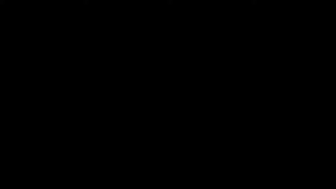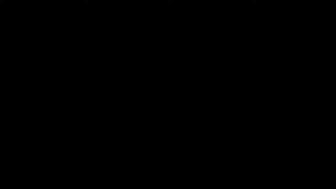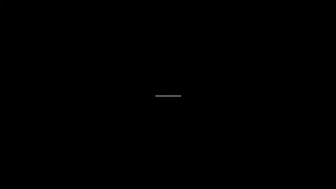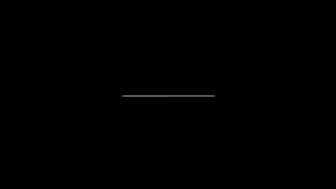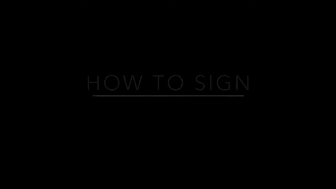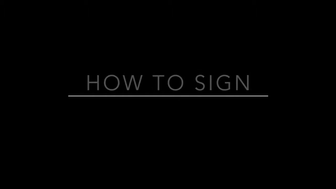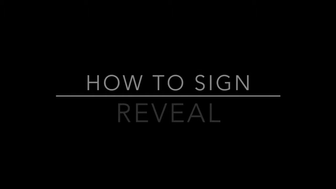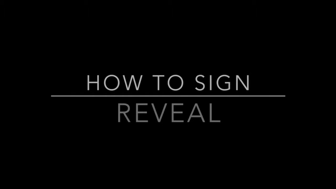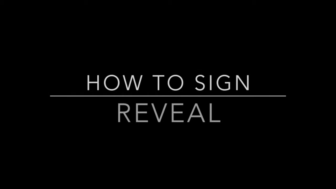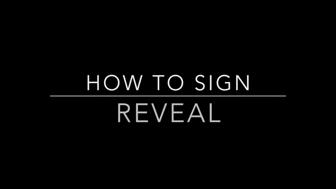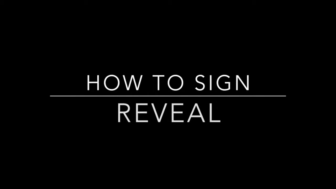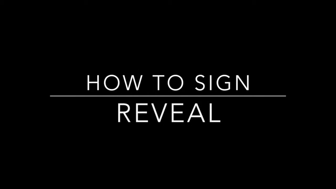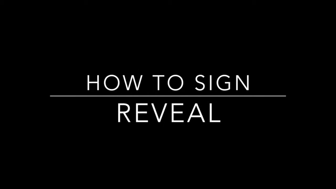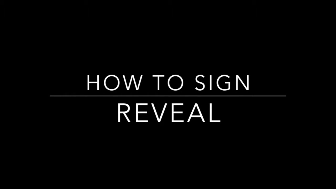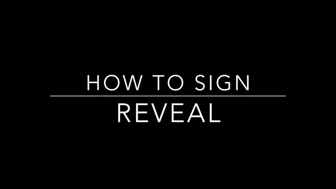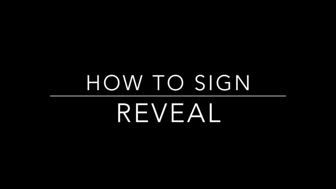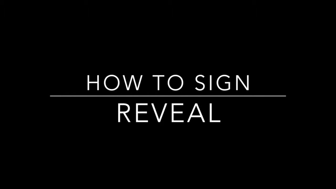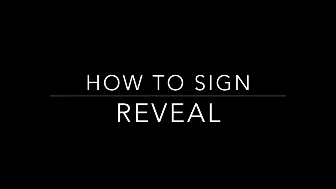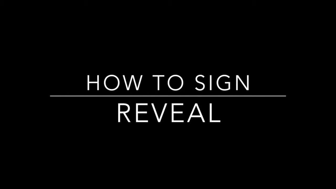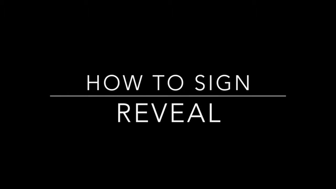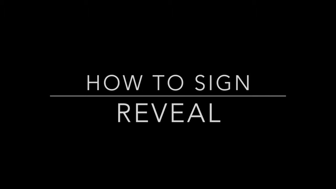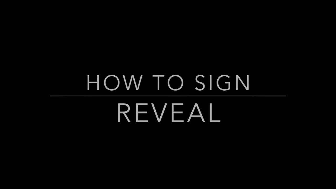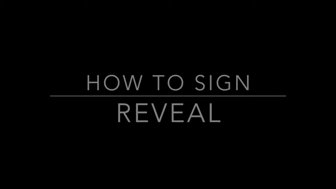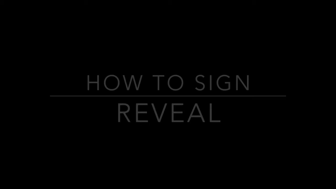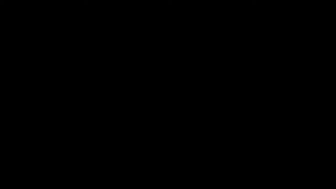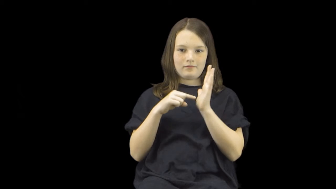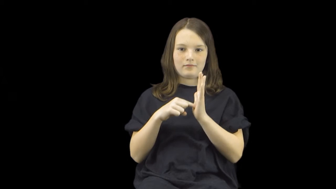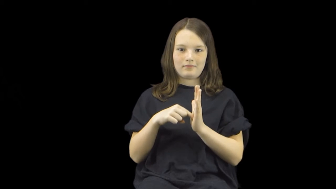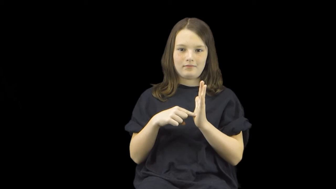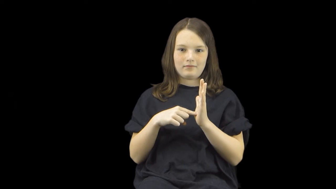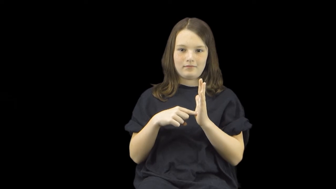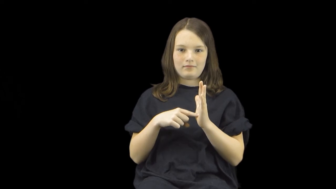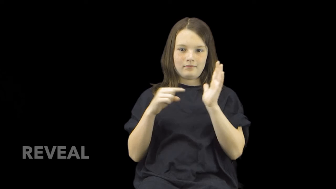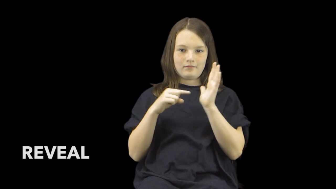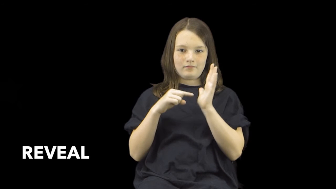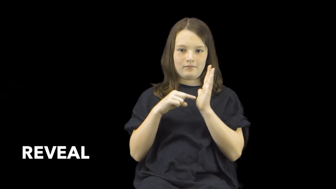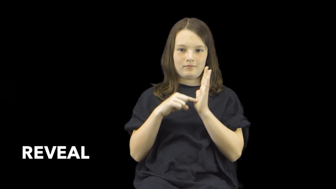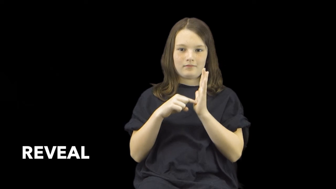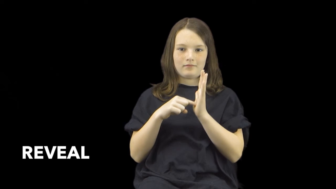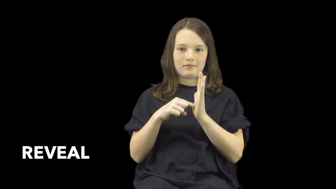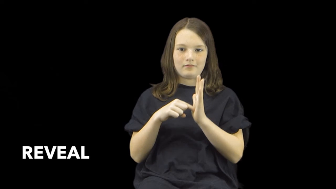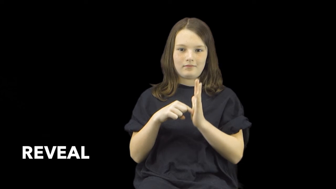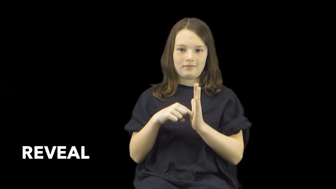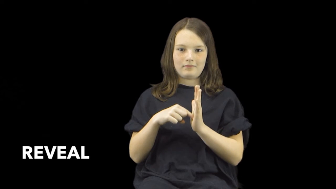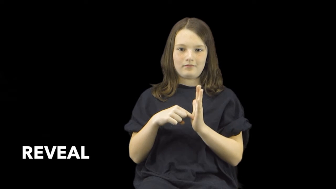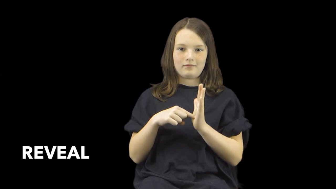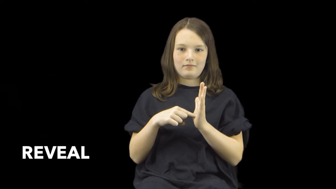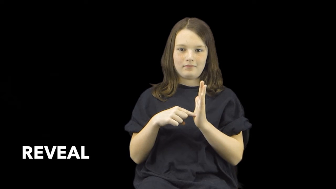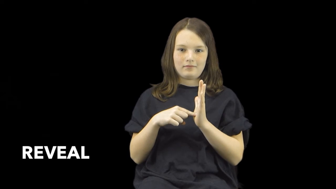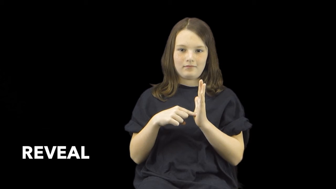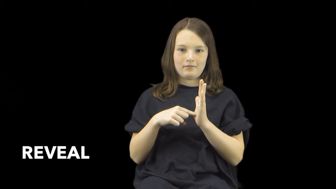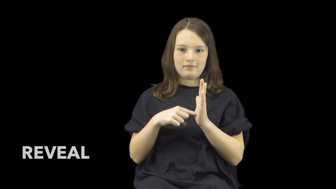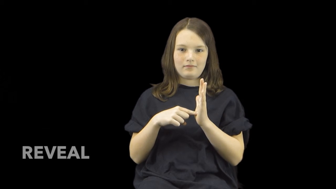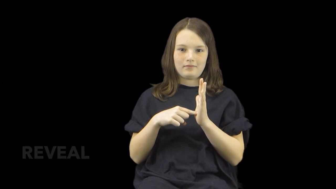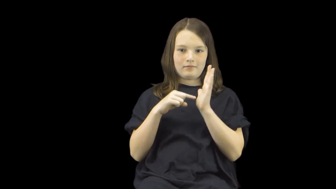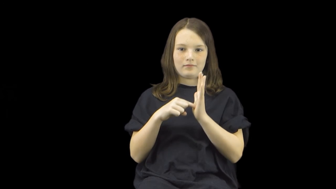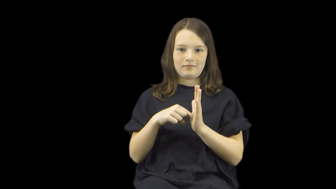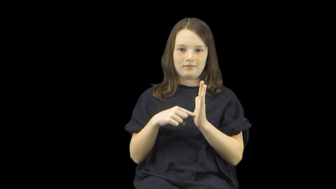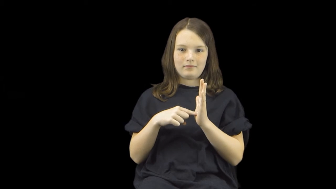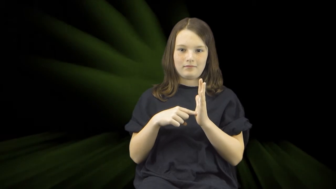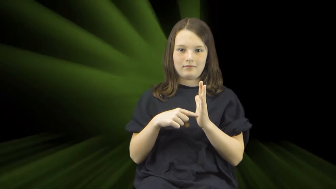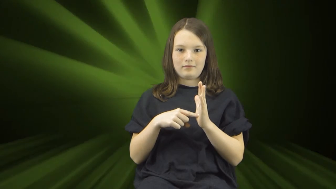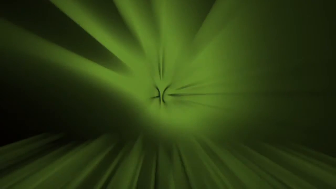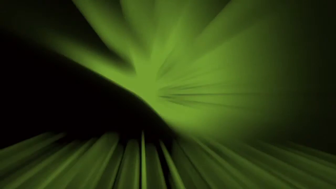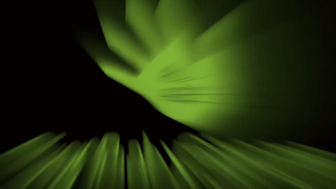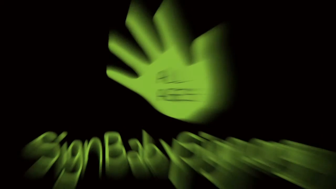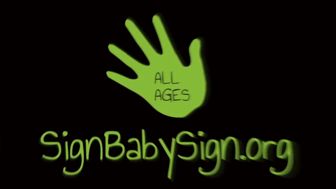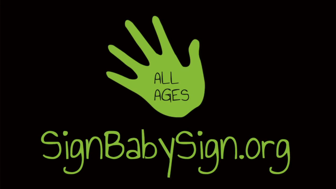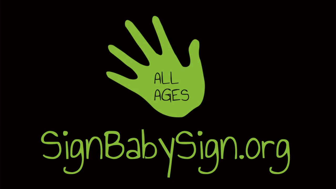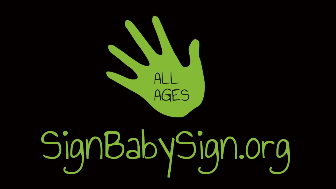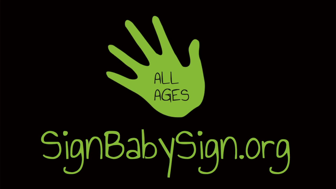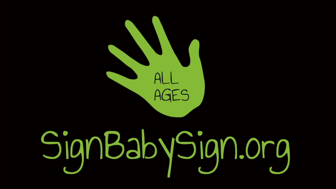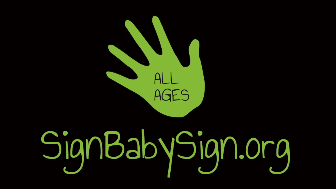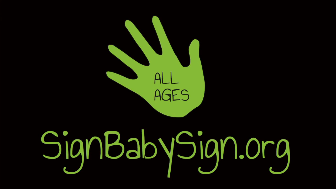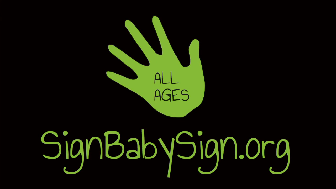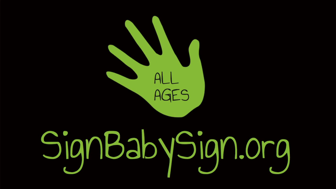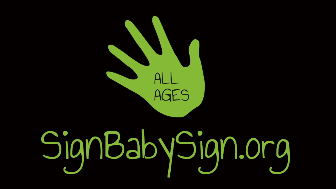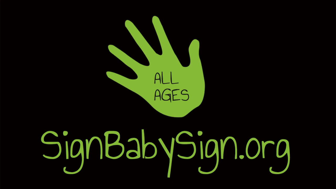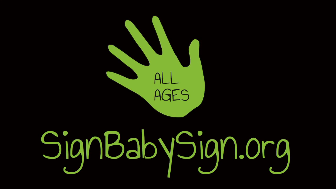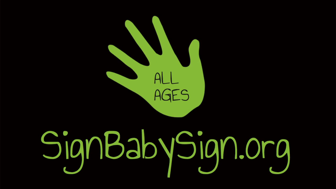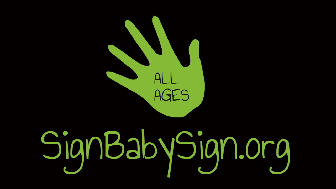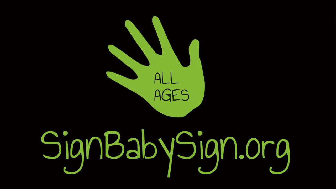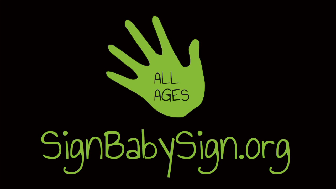Reveal